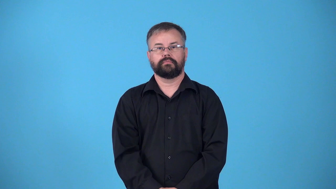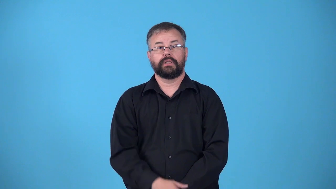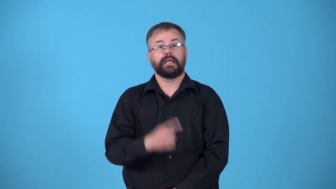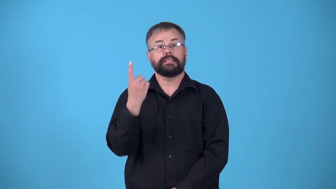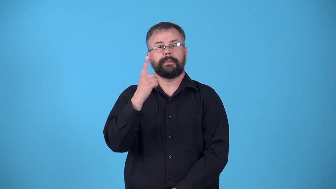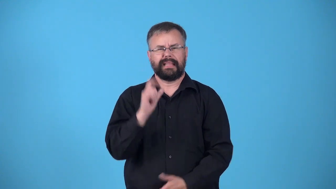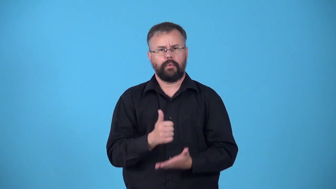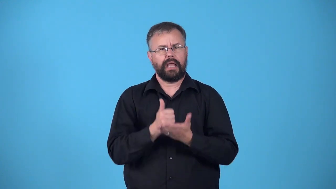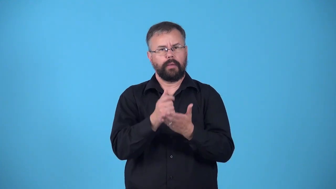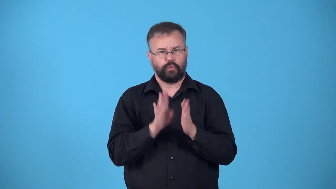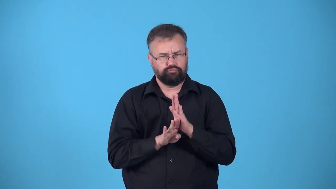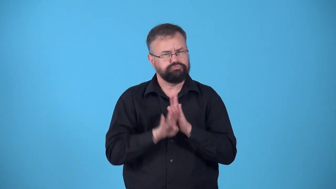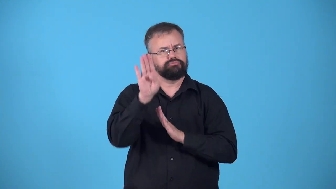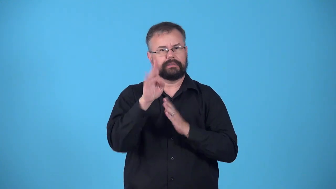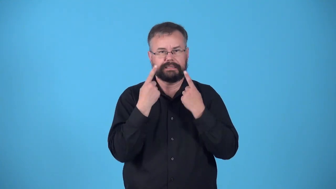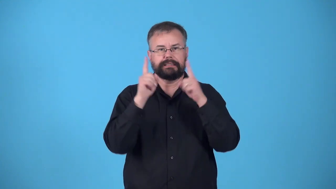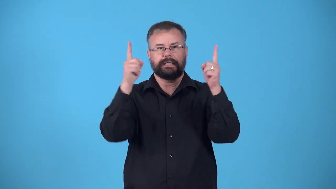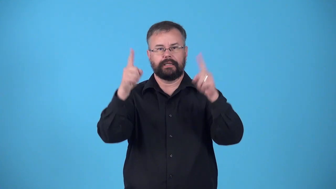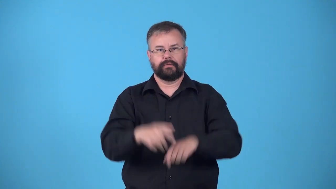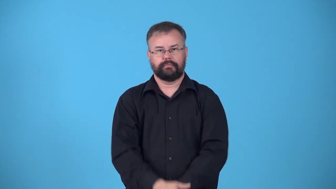champion,advocate